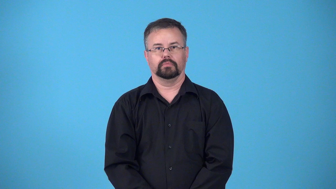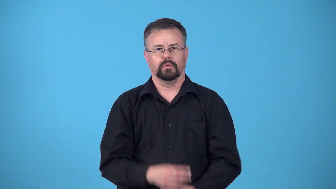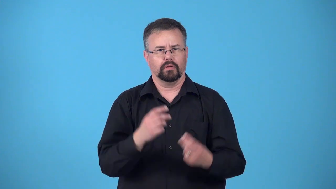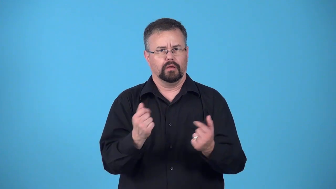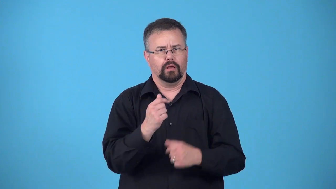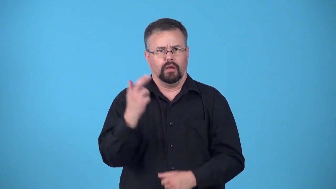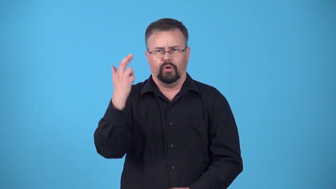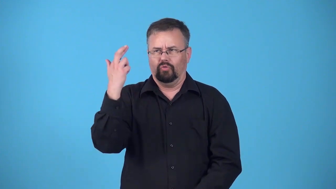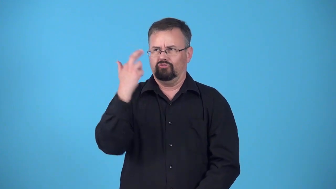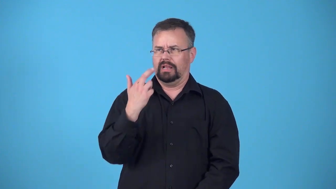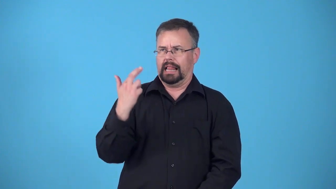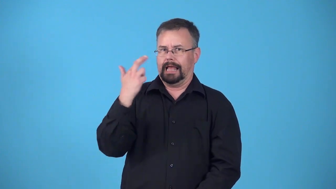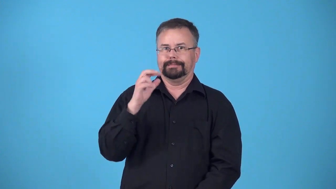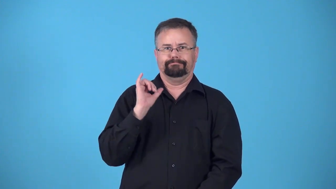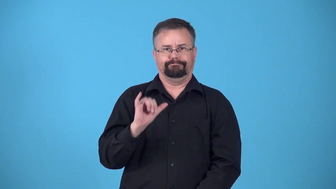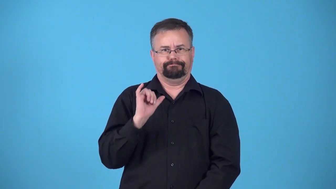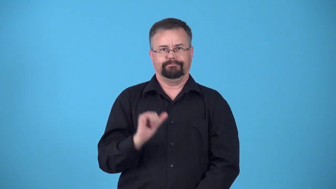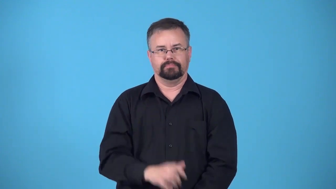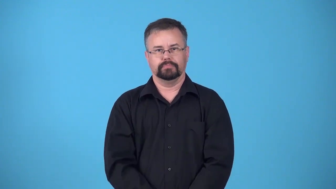wake up call